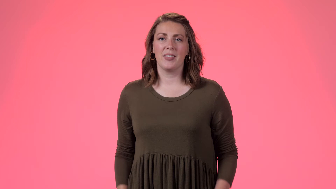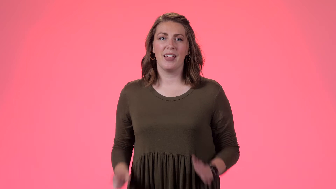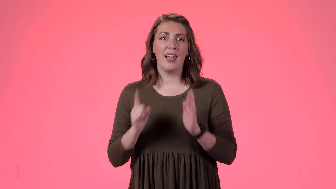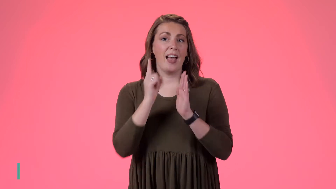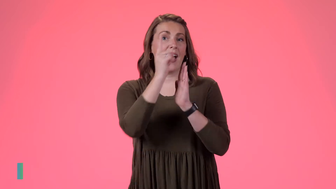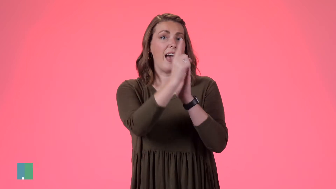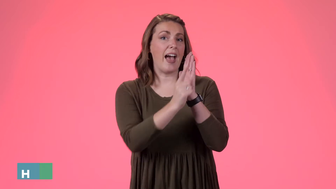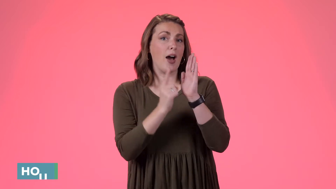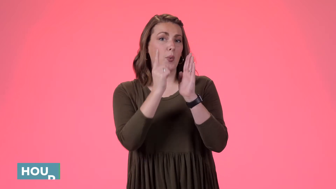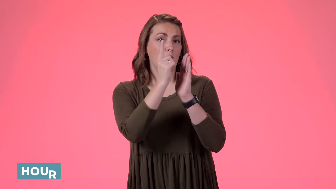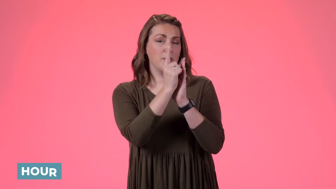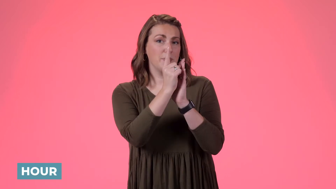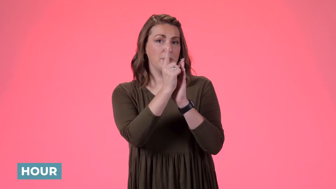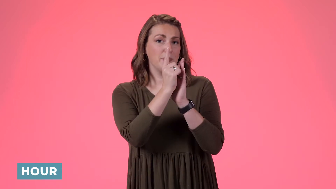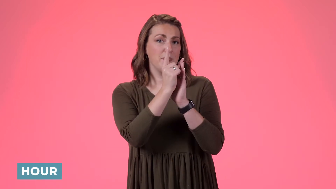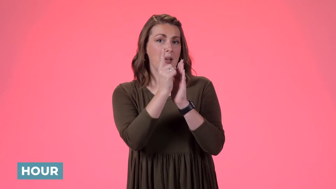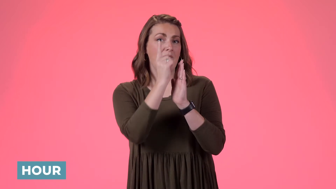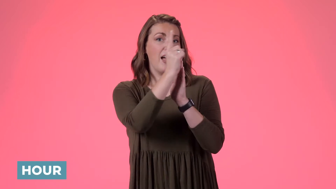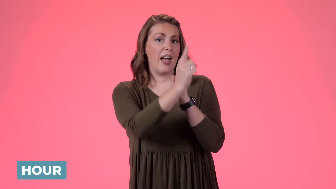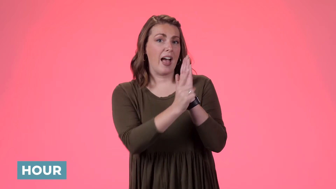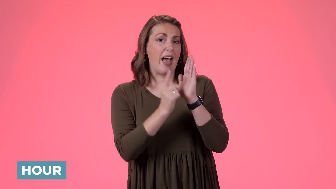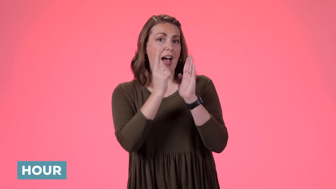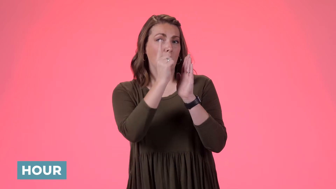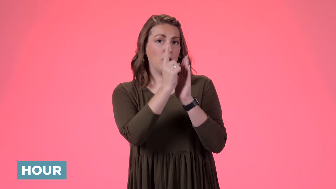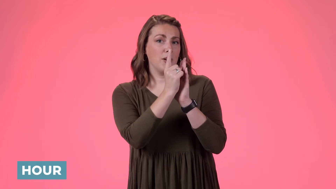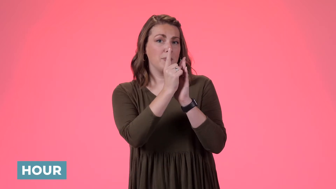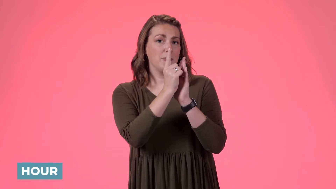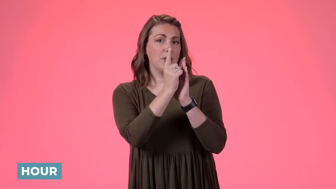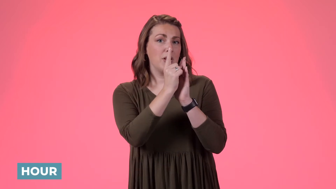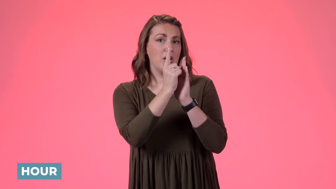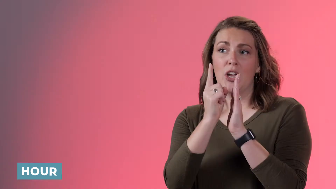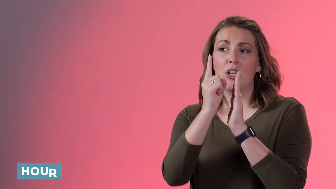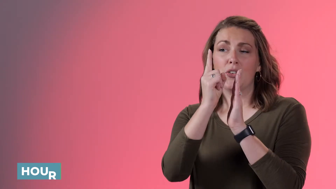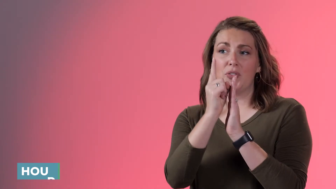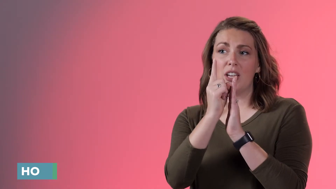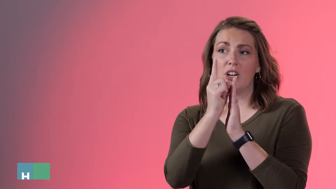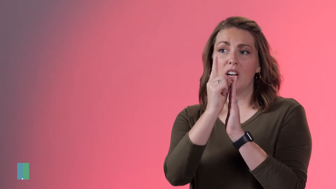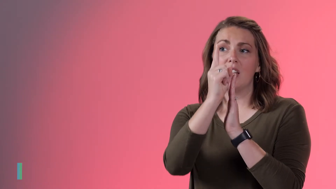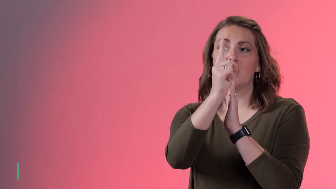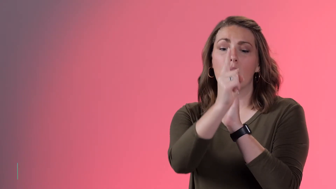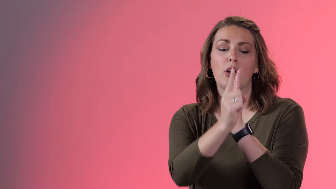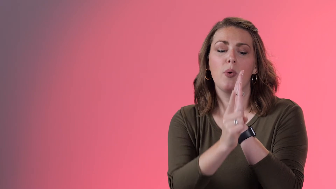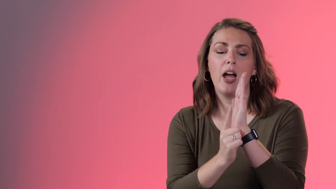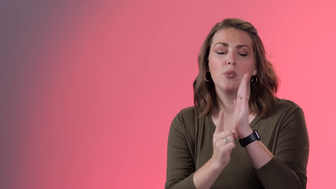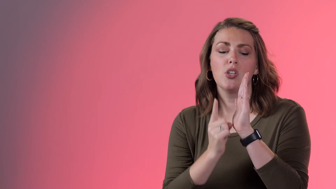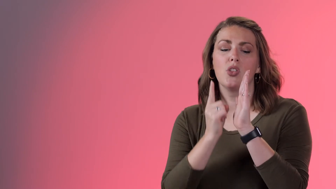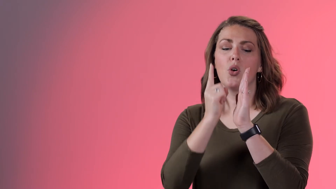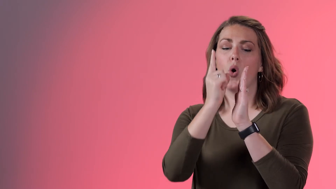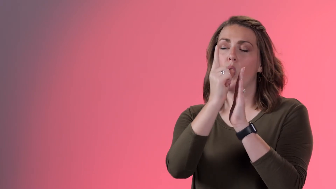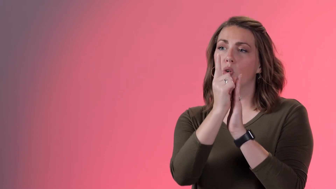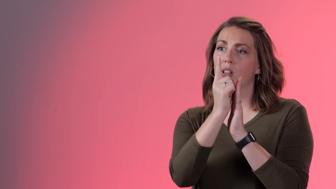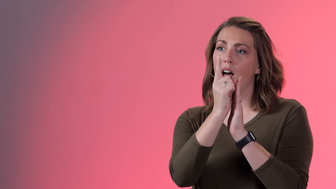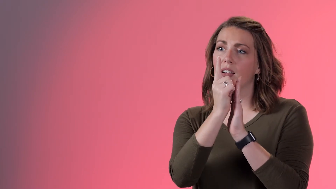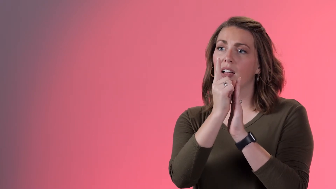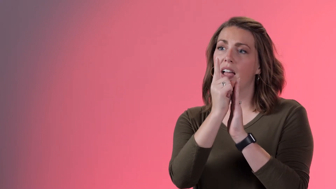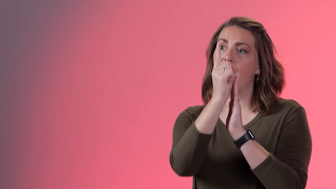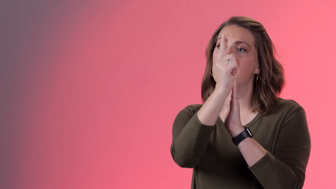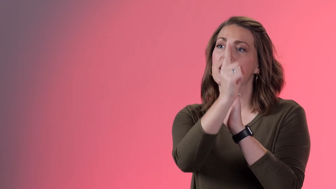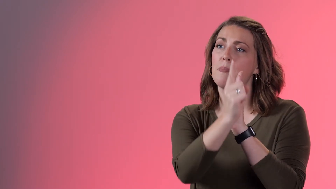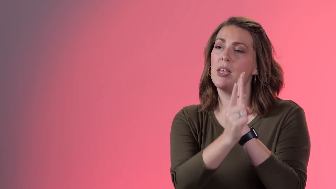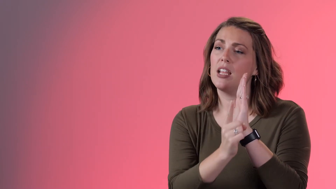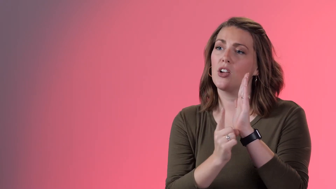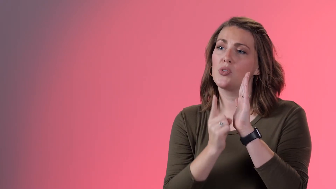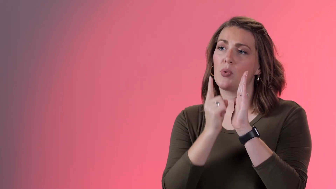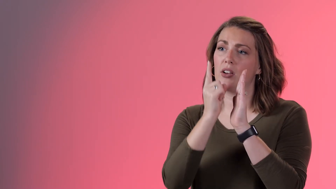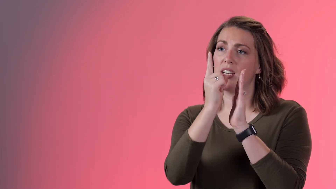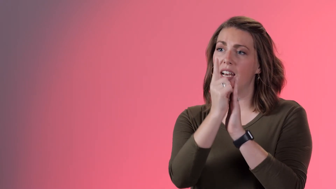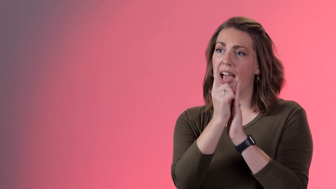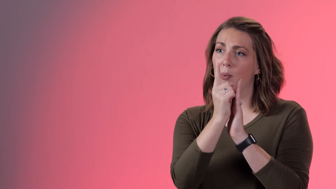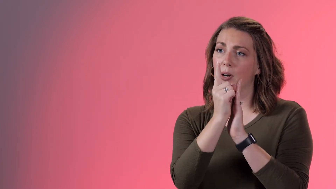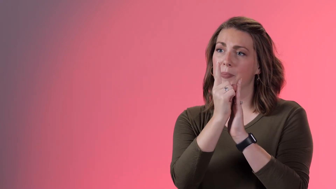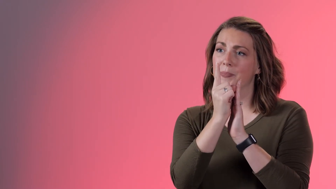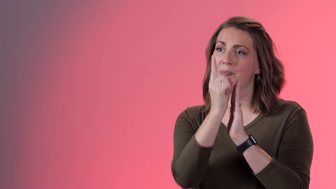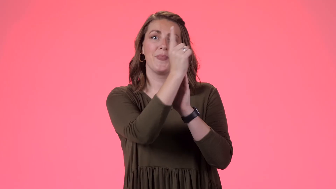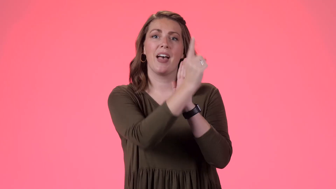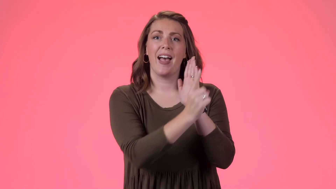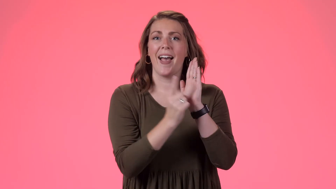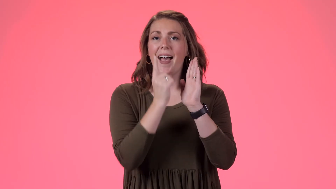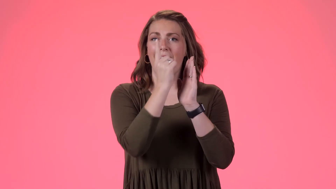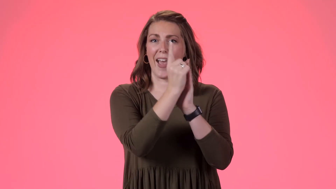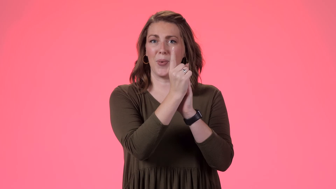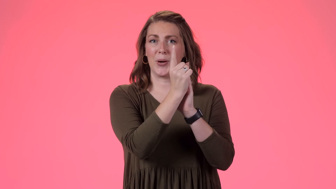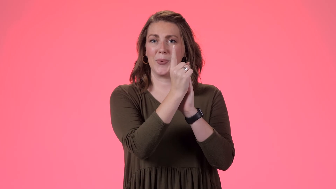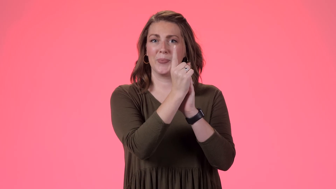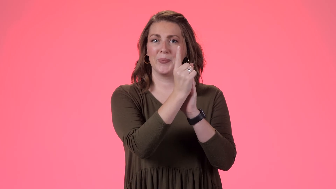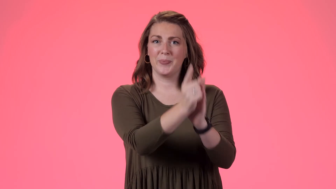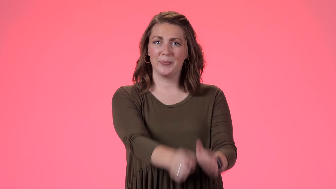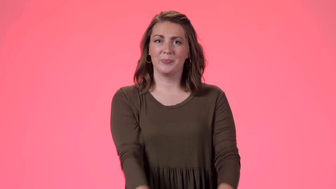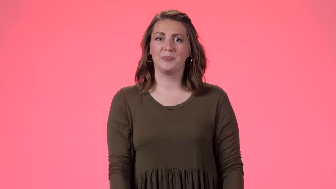Hour